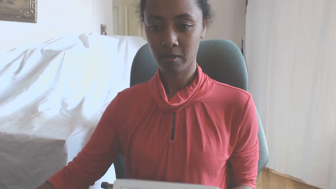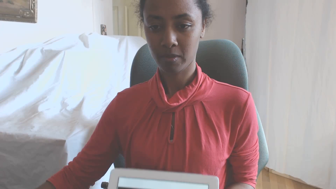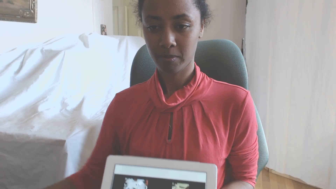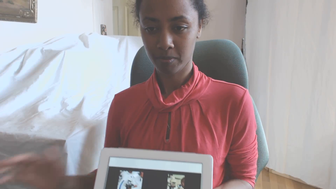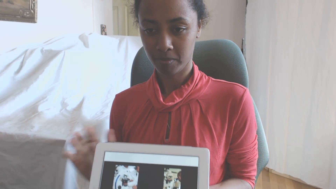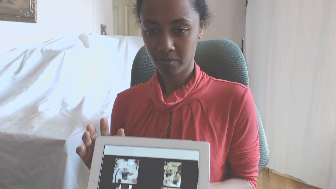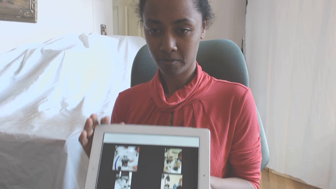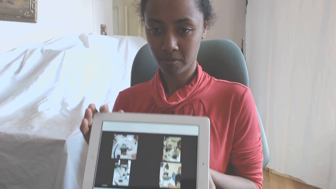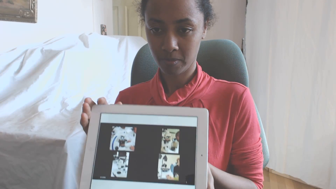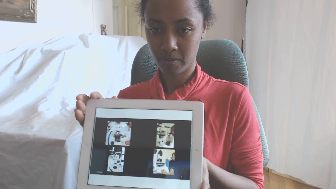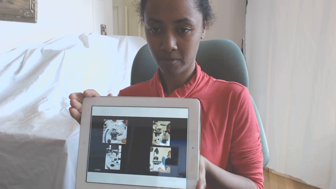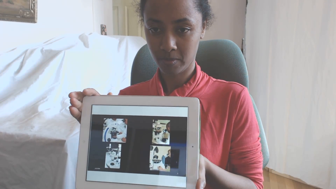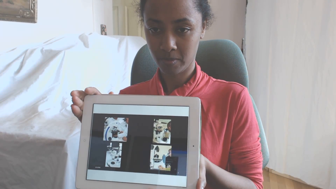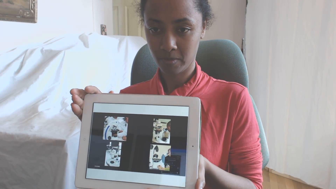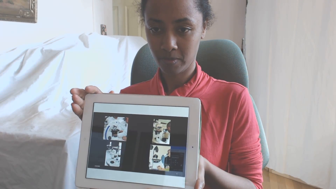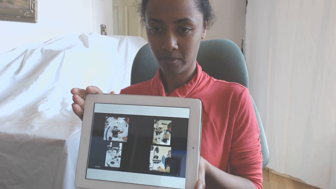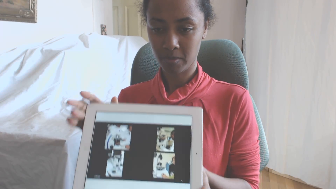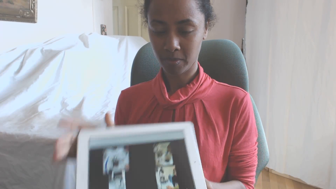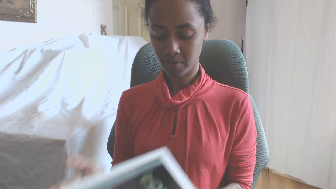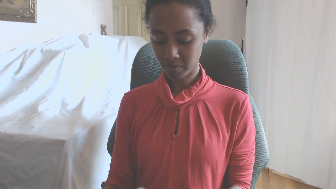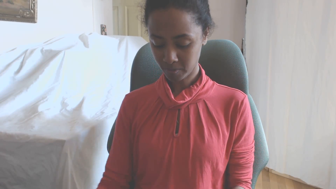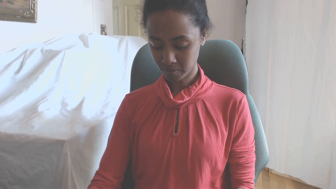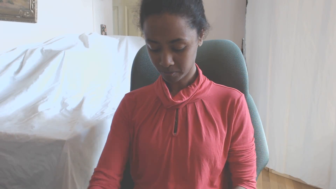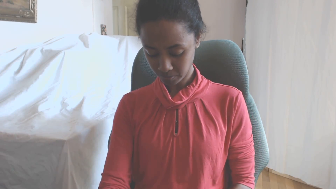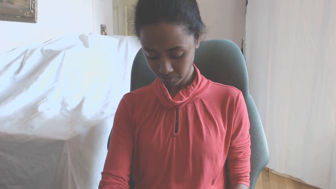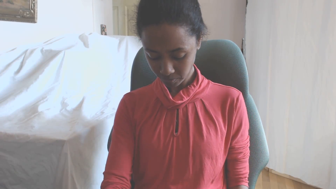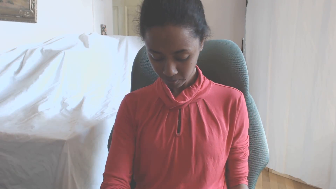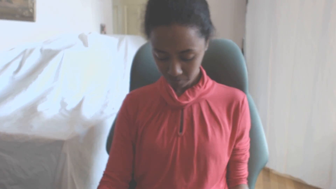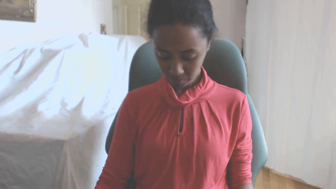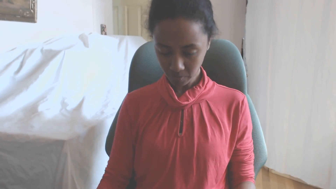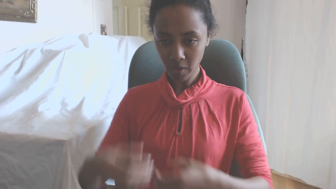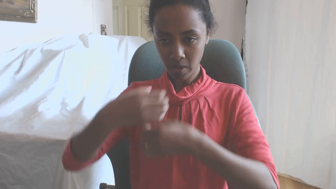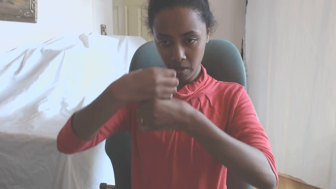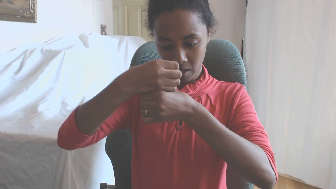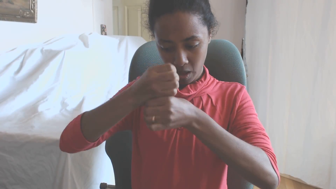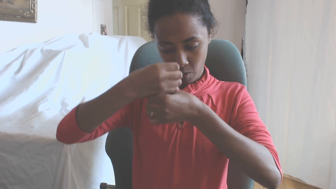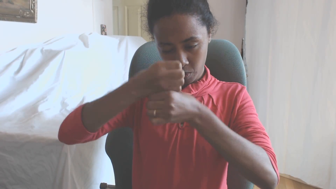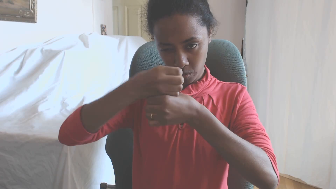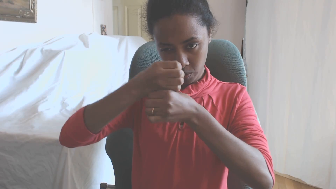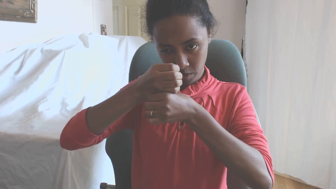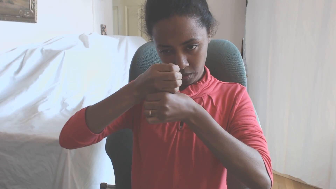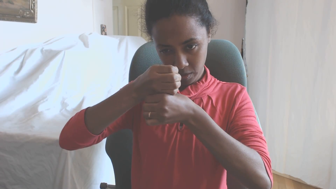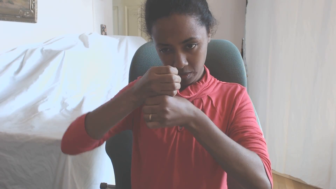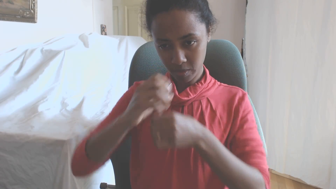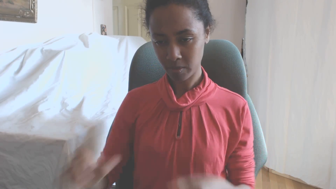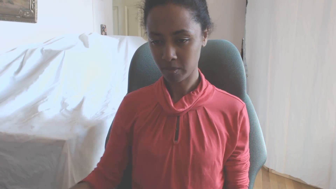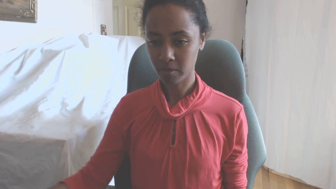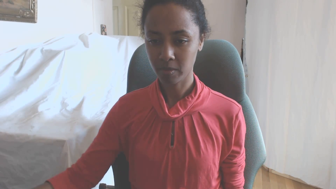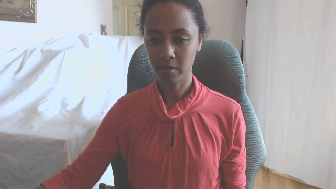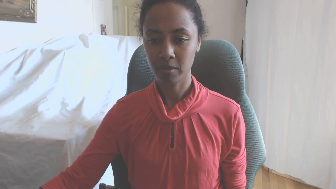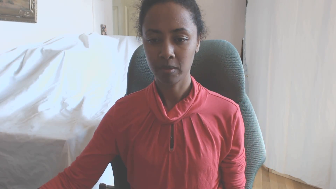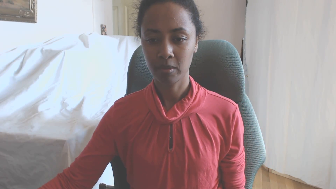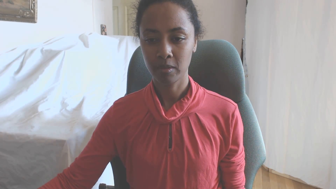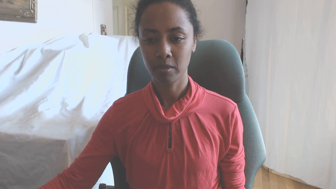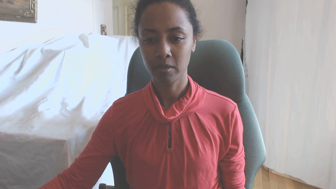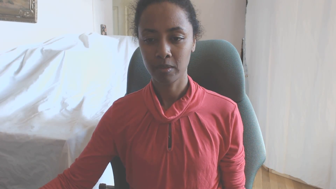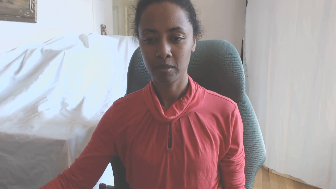microscope